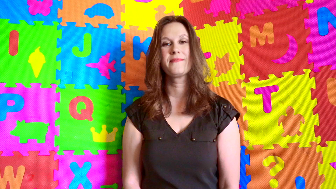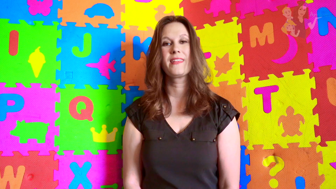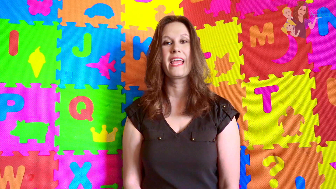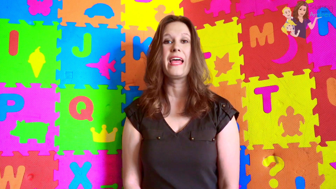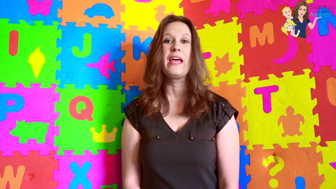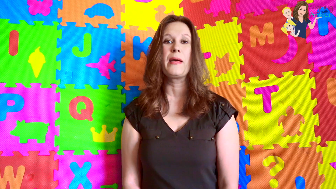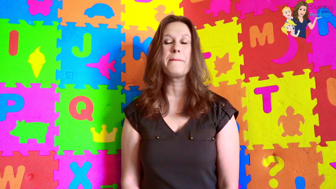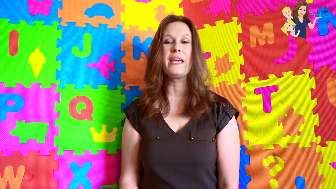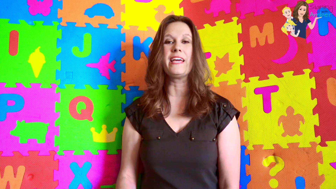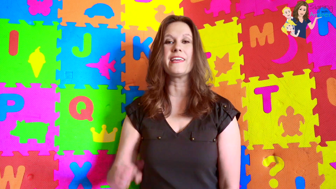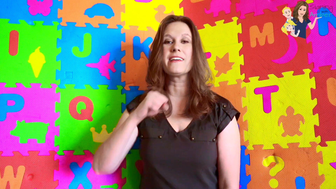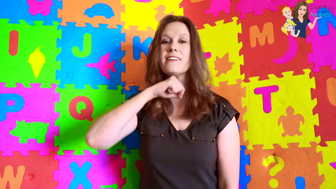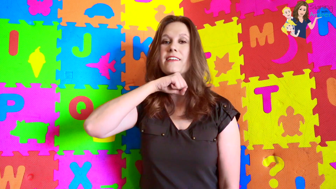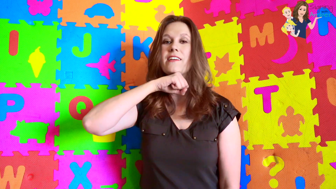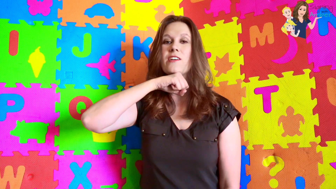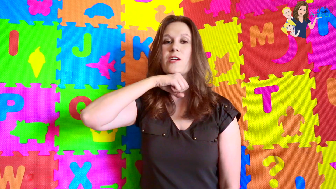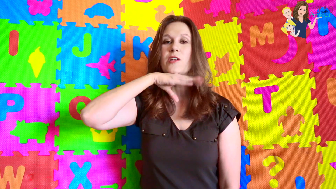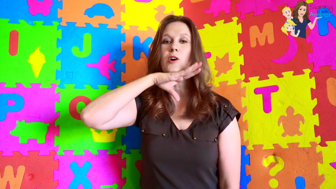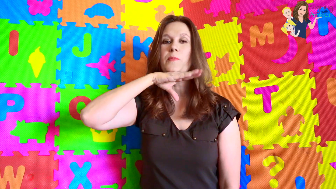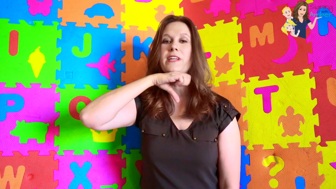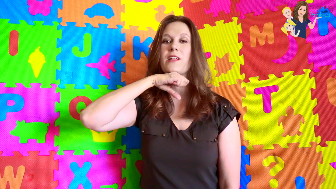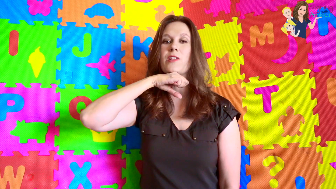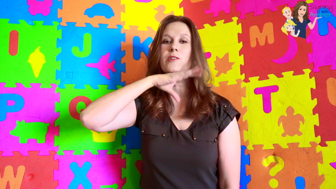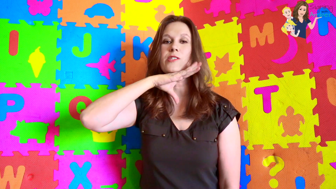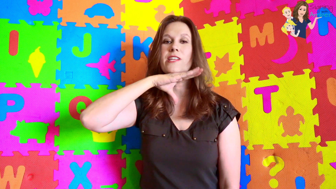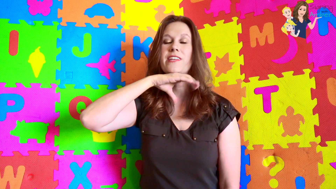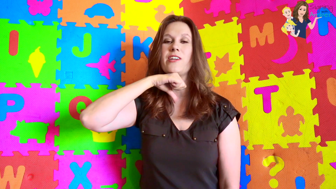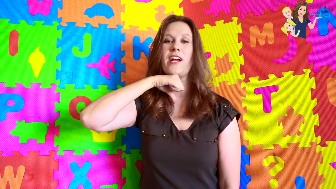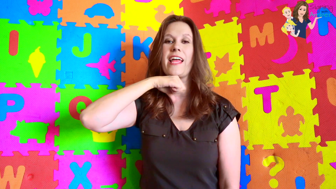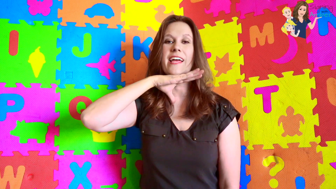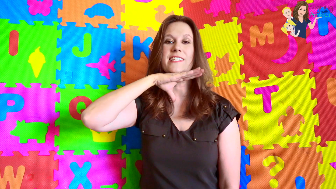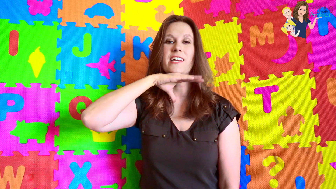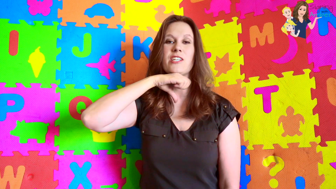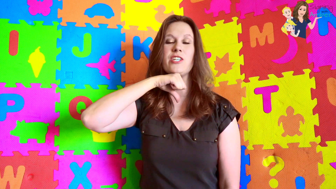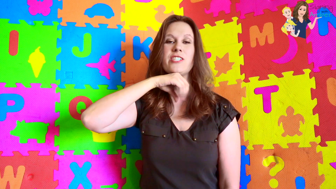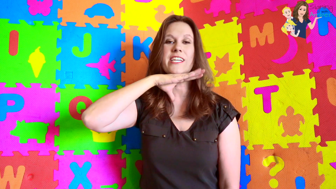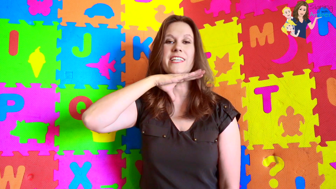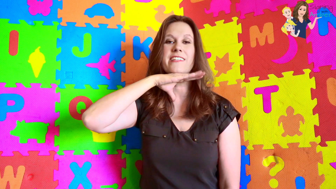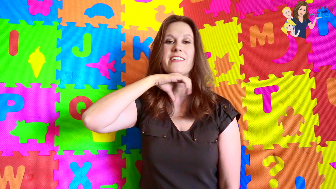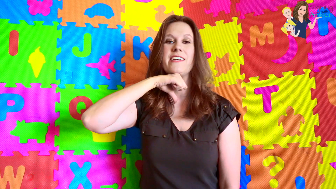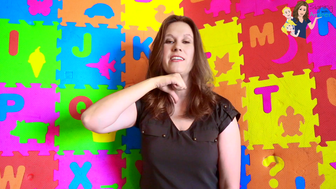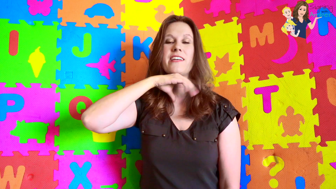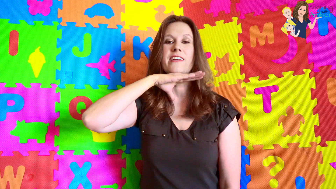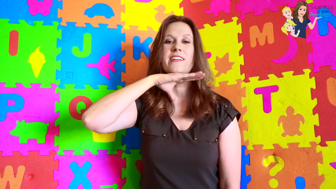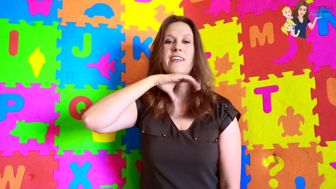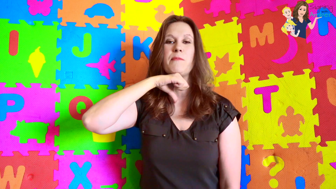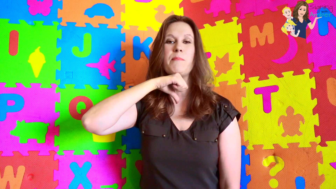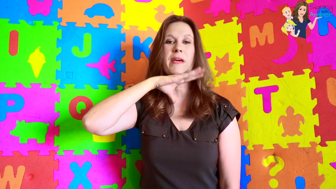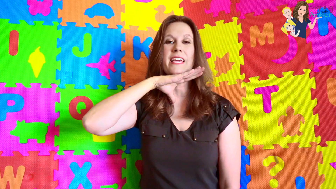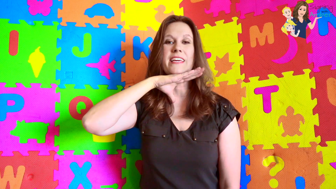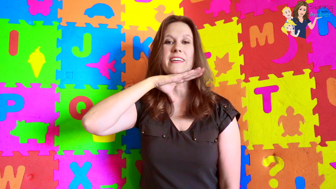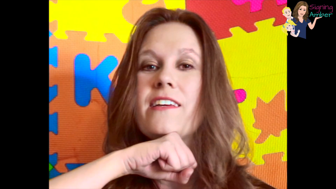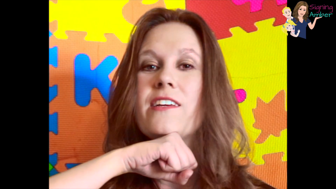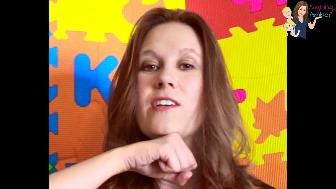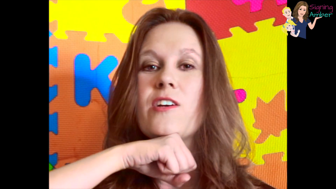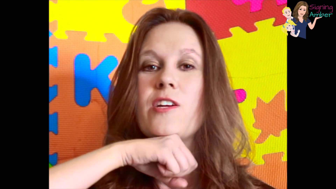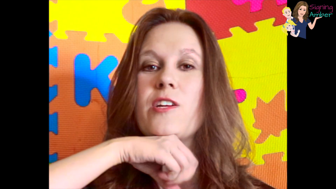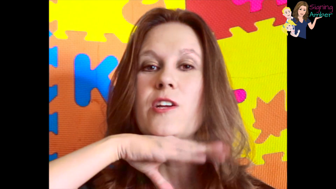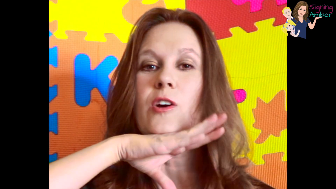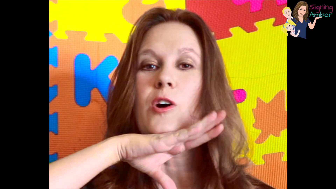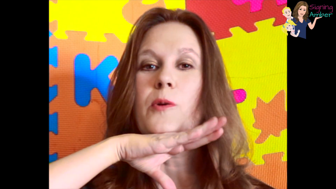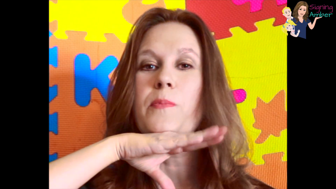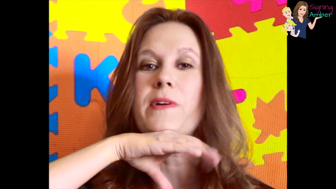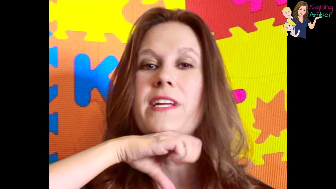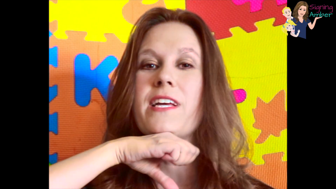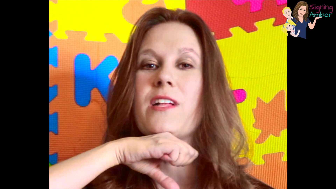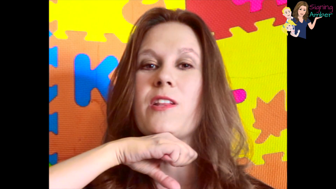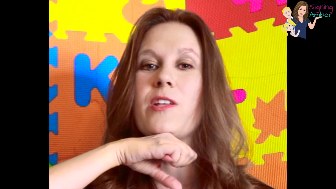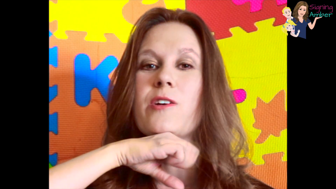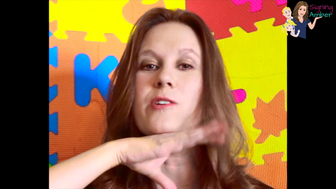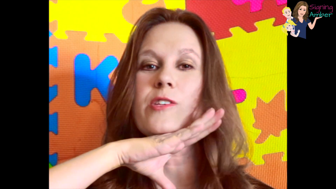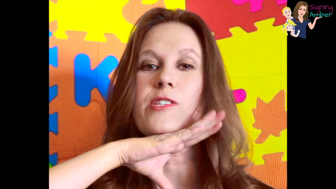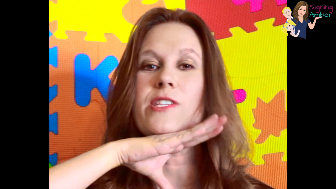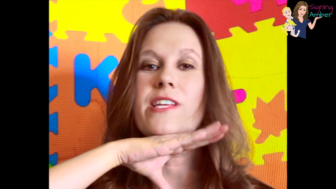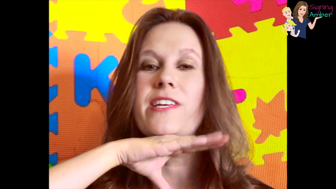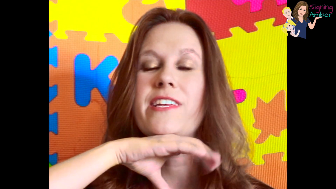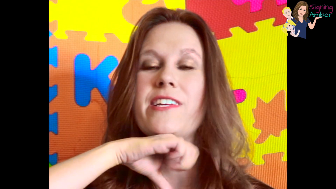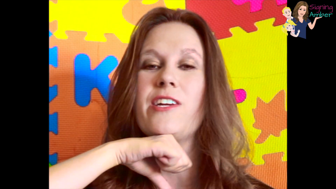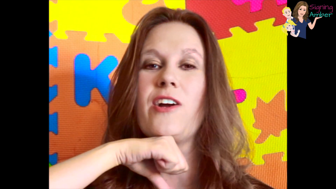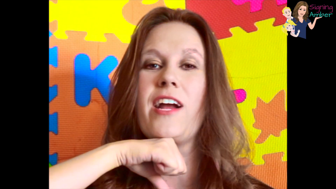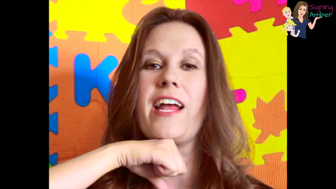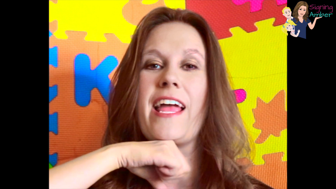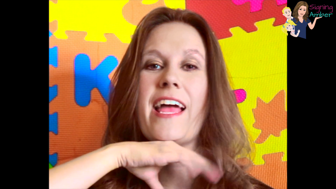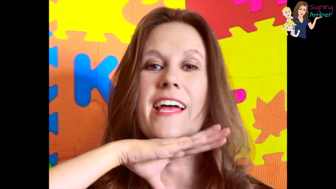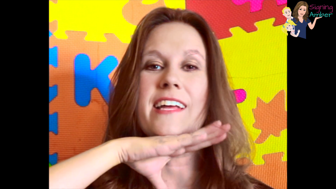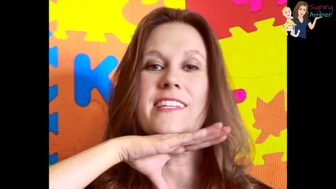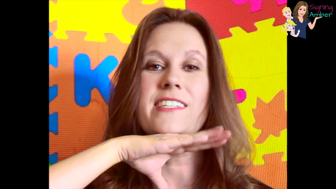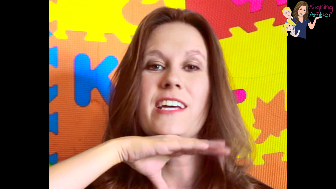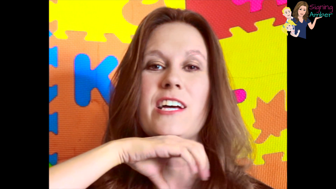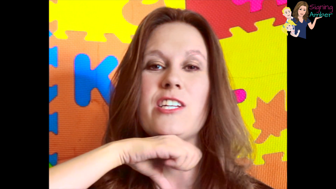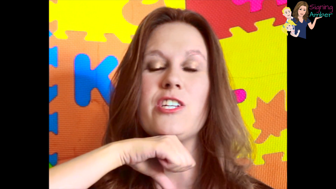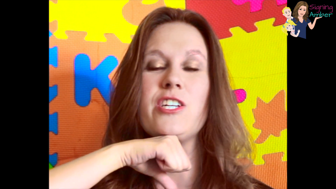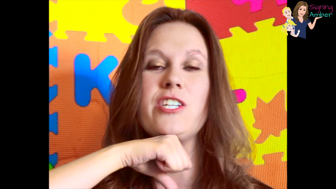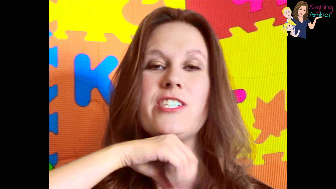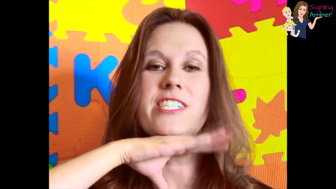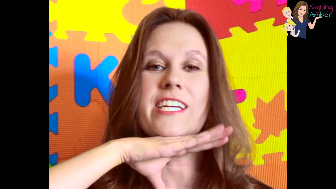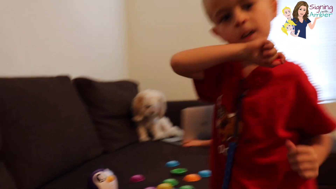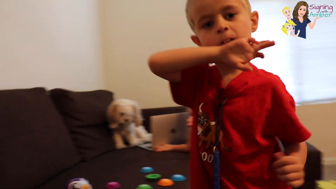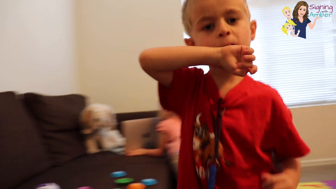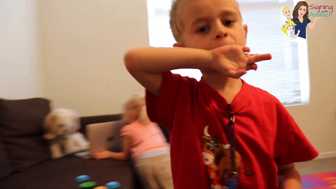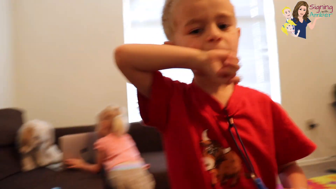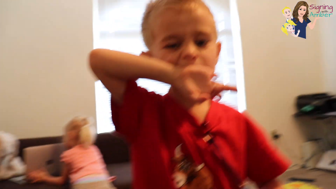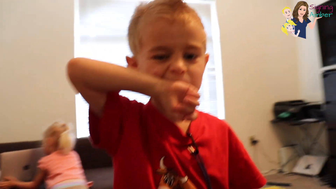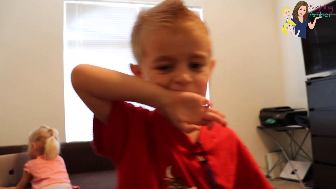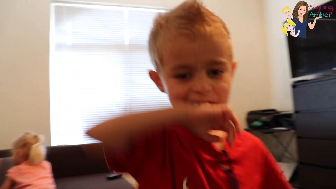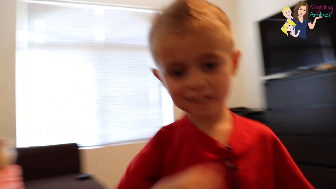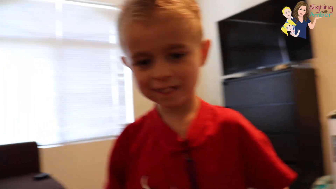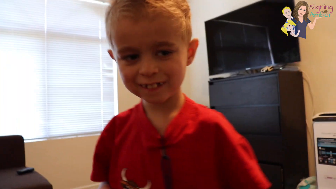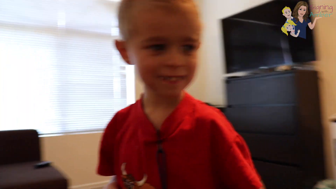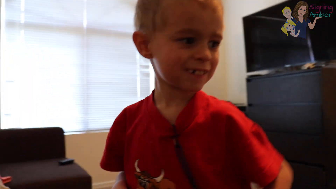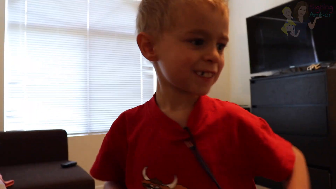Pig